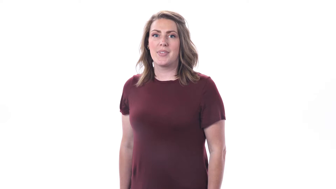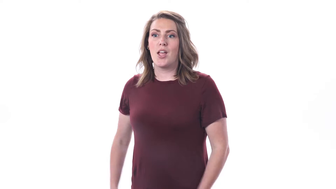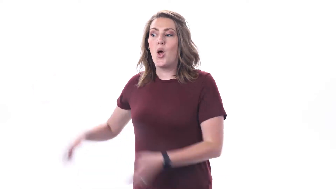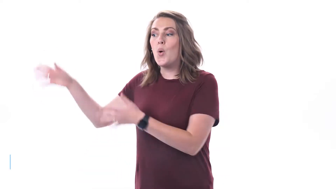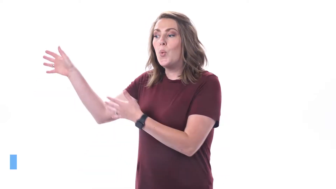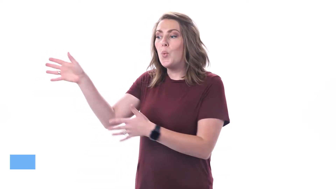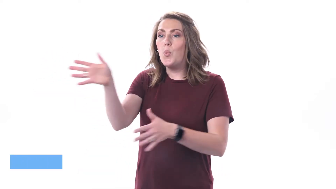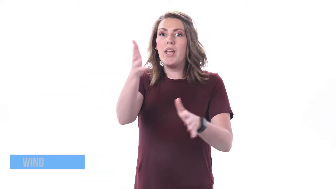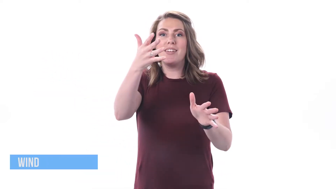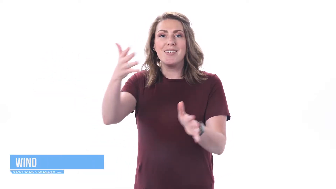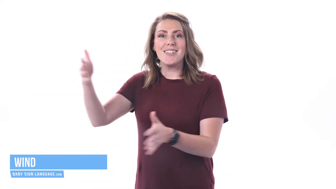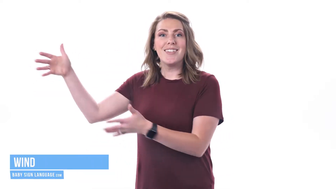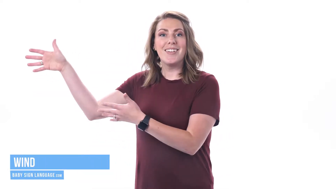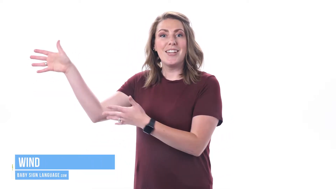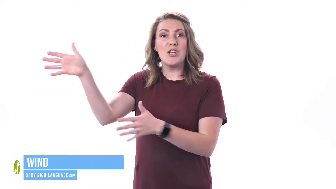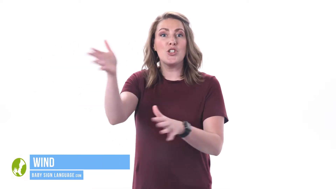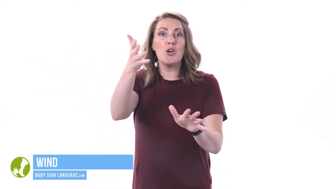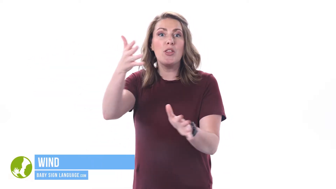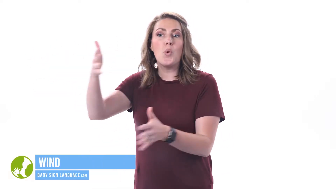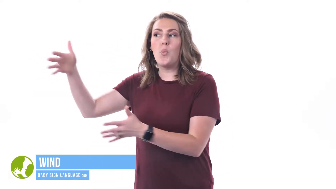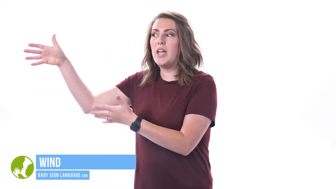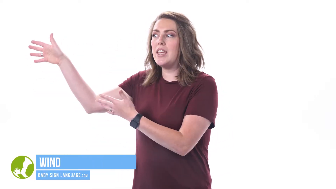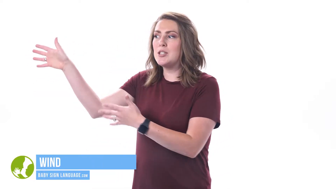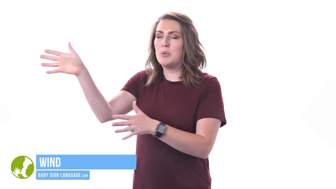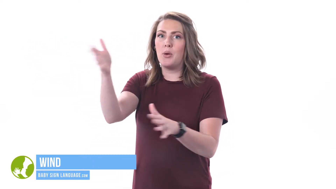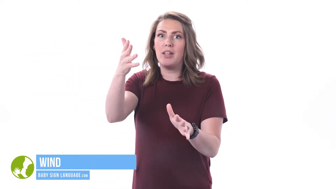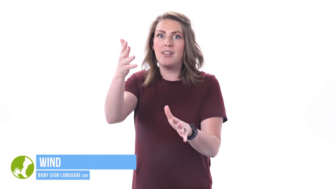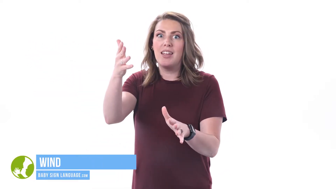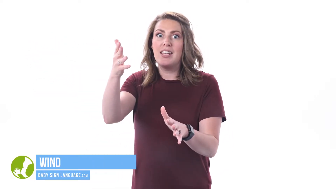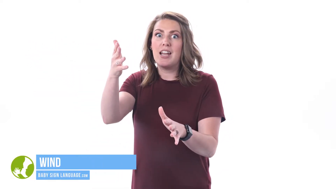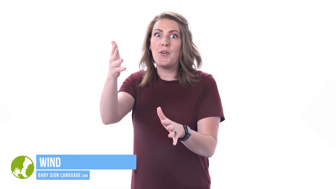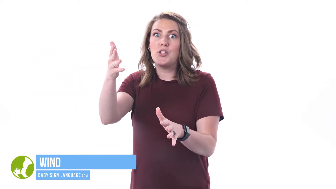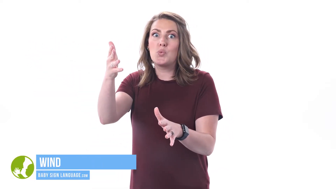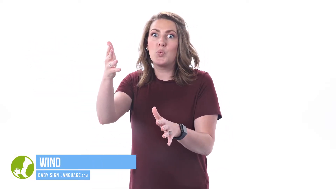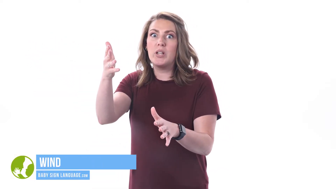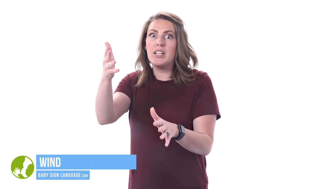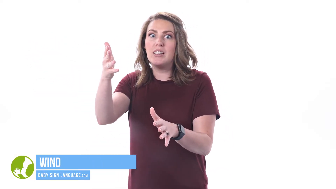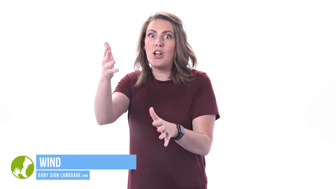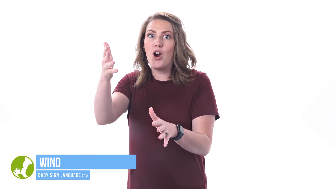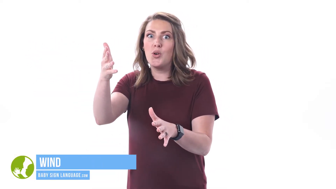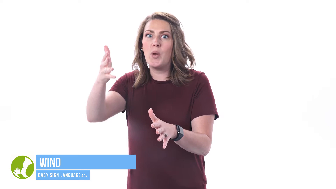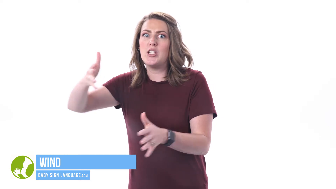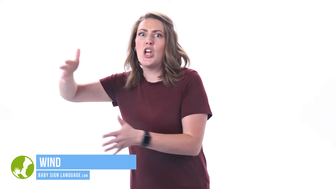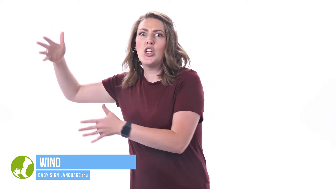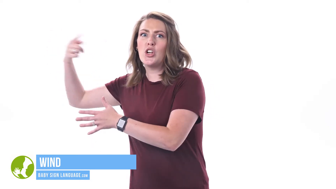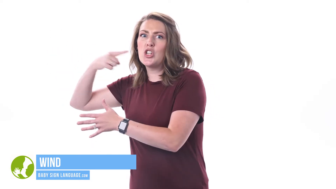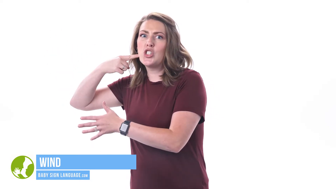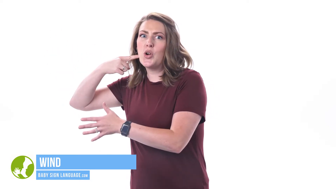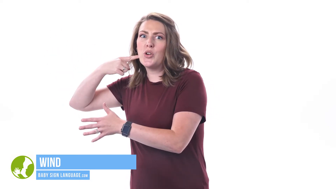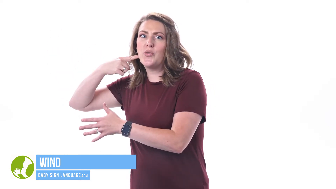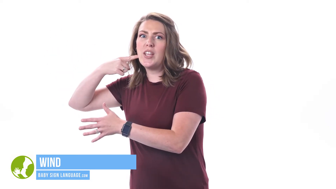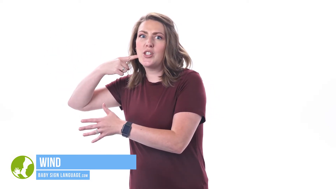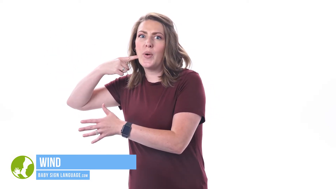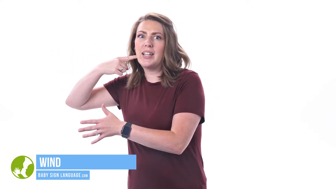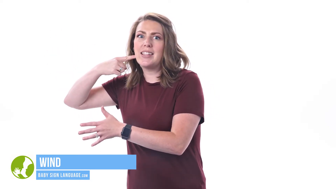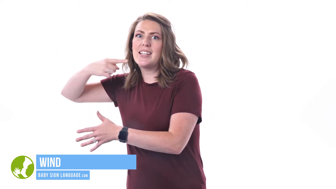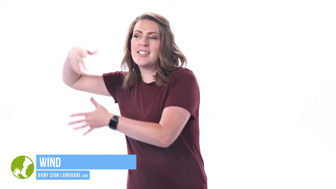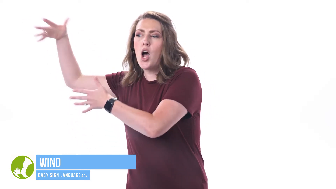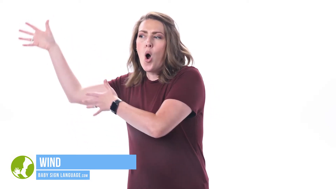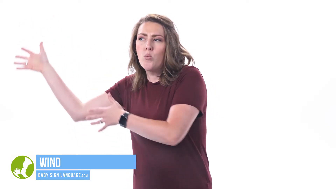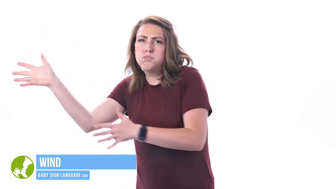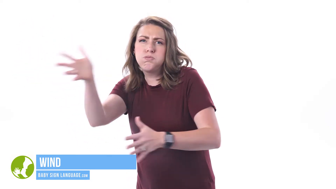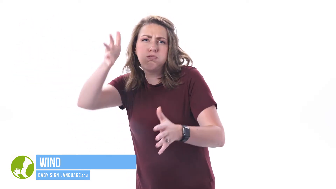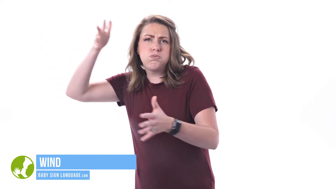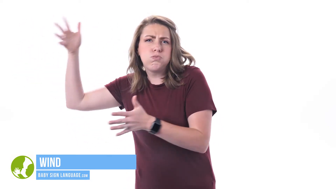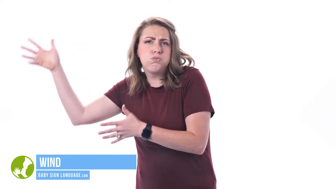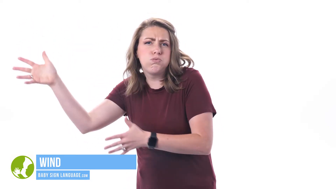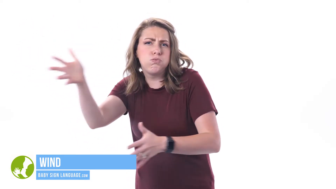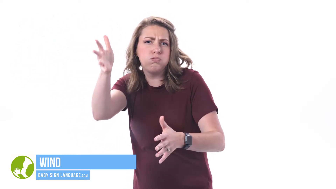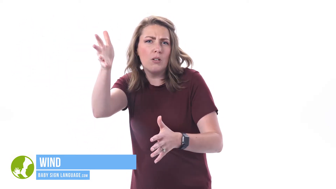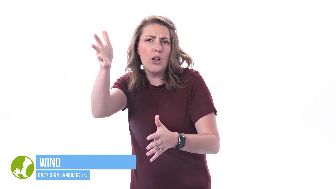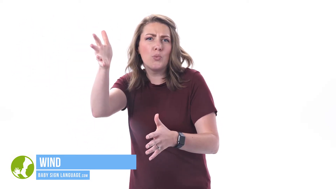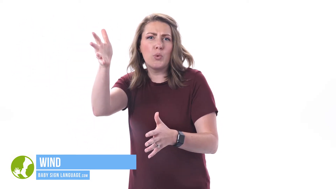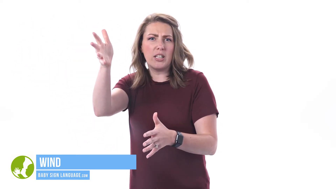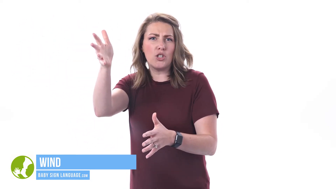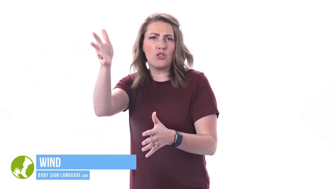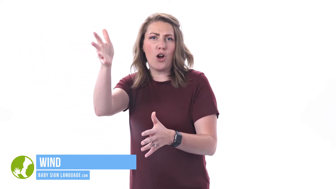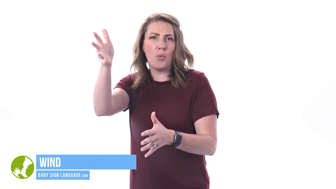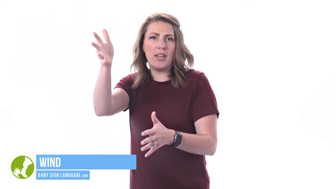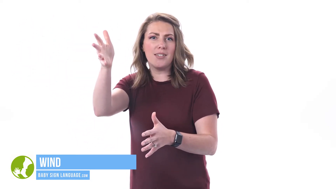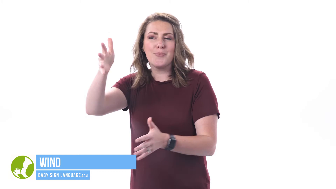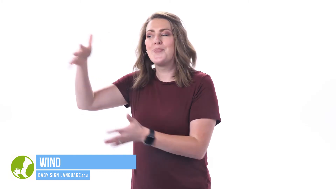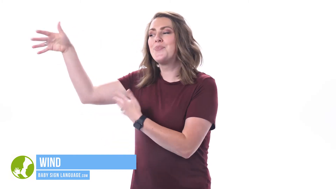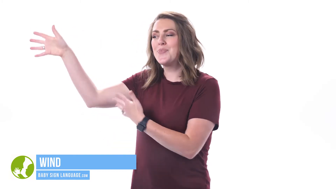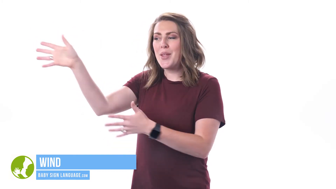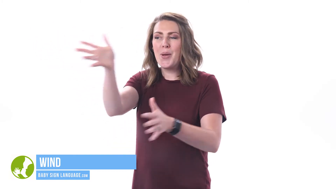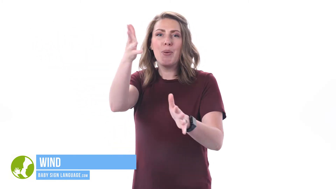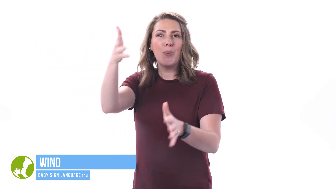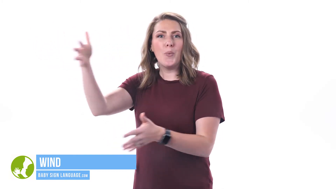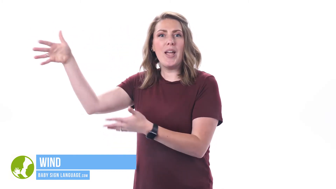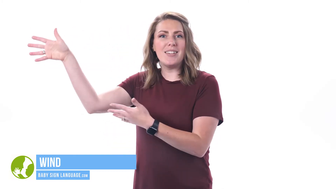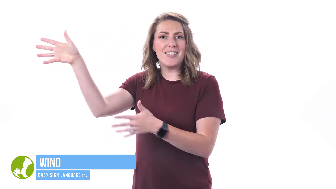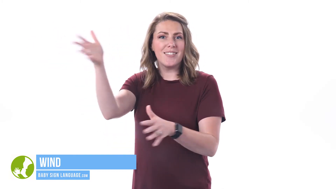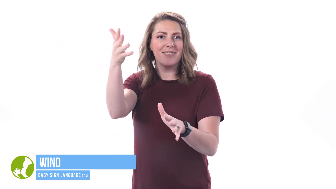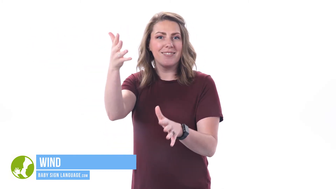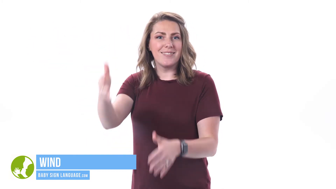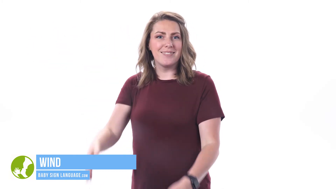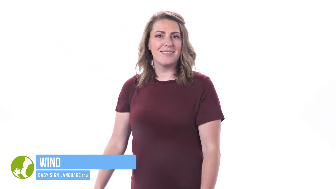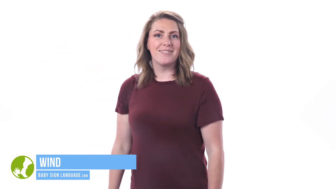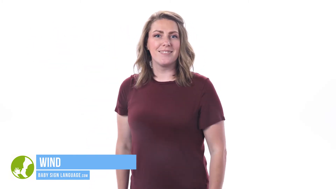Wind